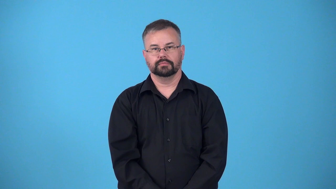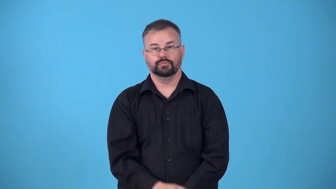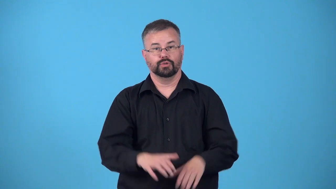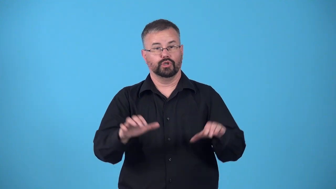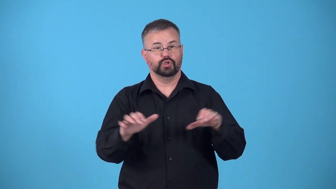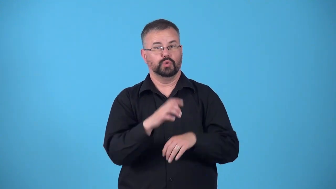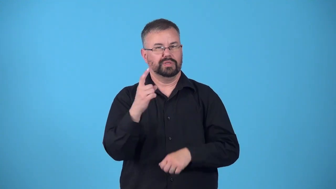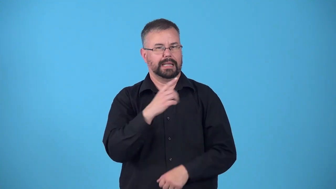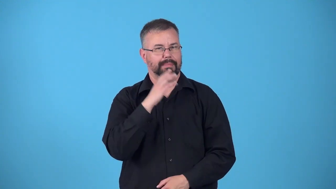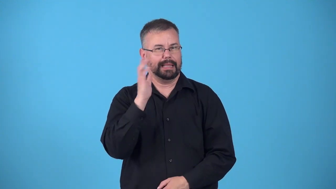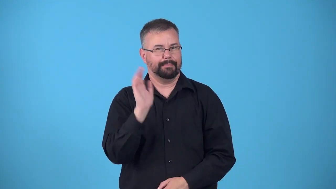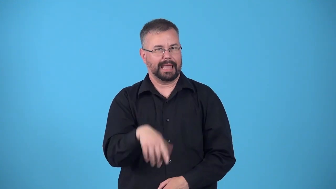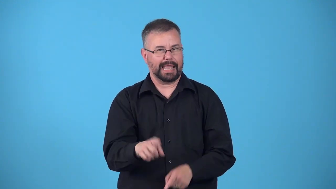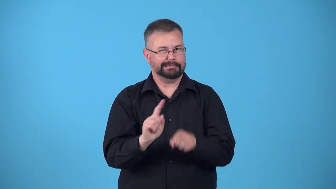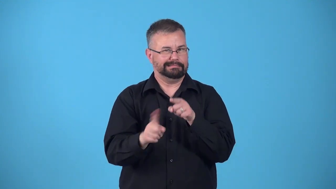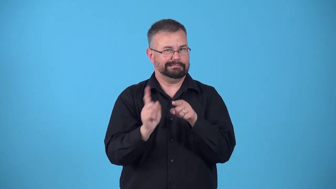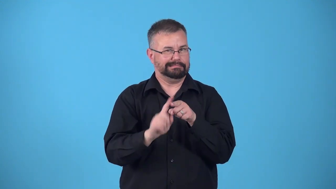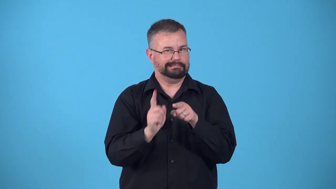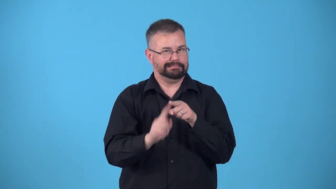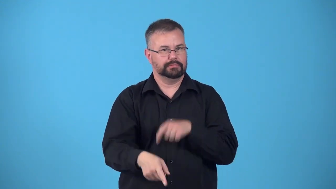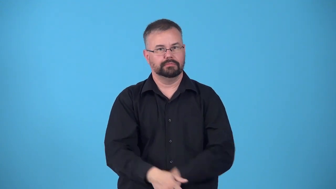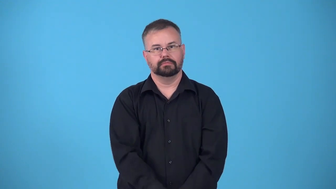up to